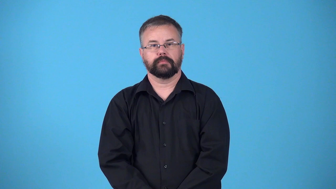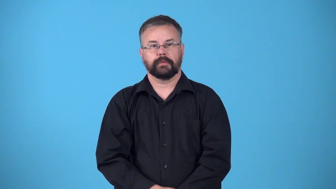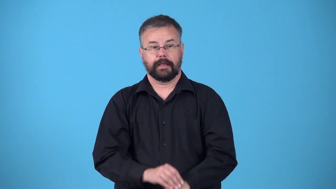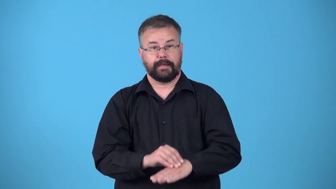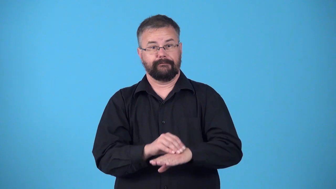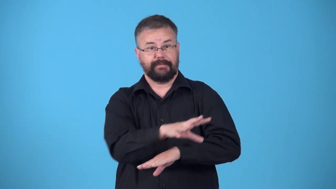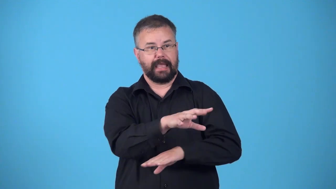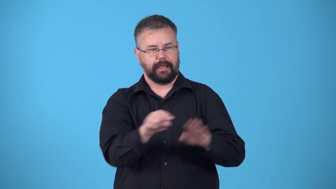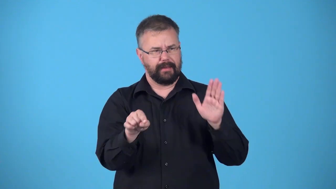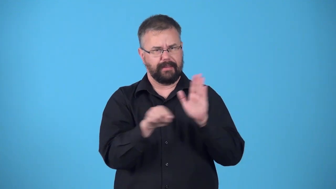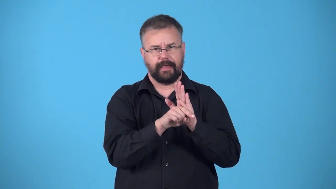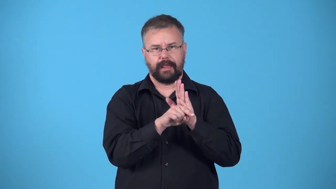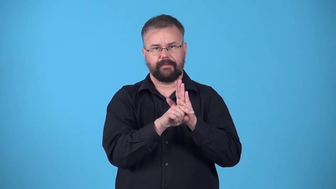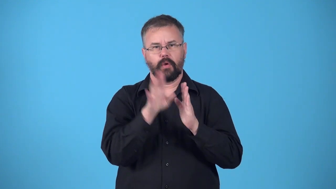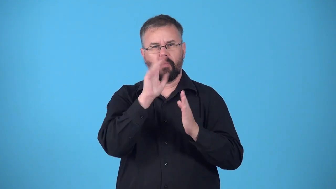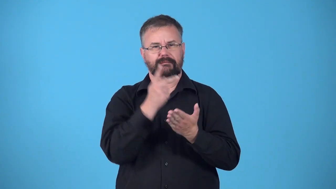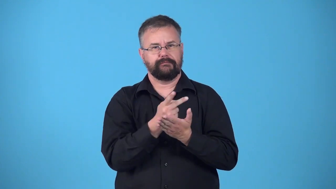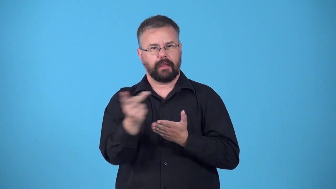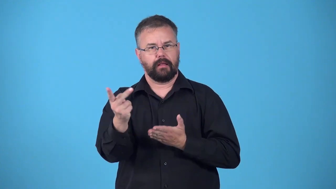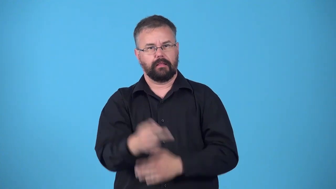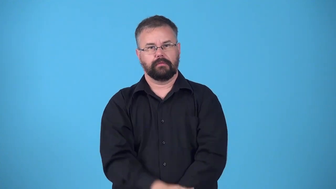count against